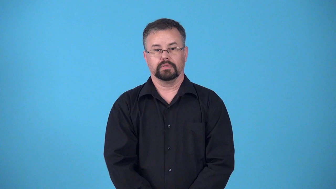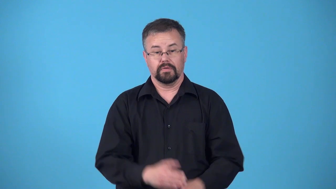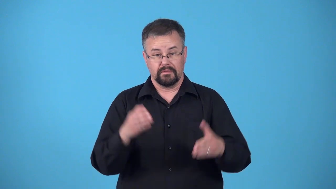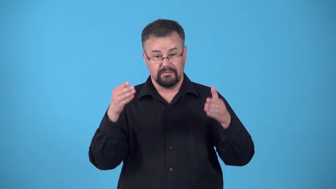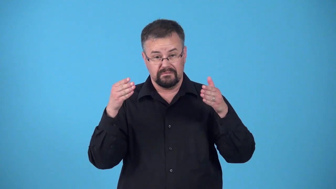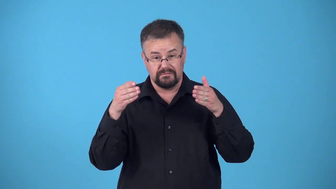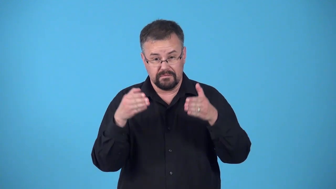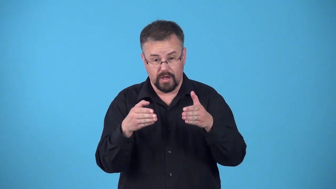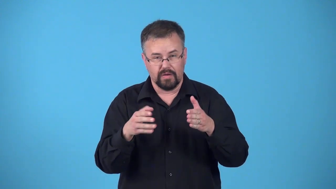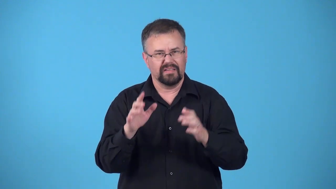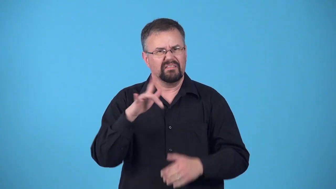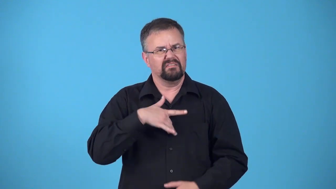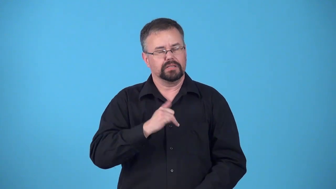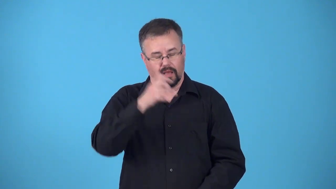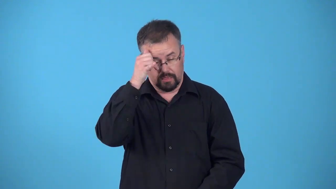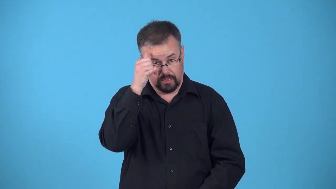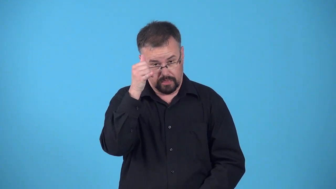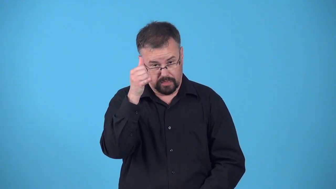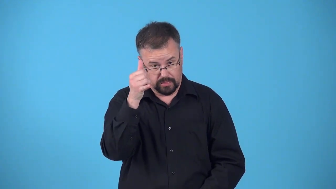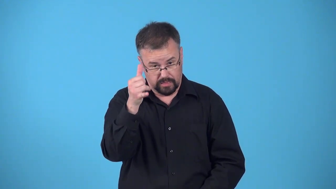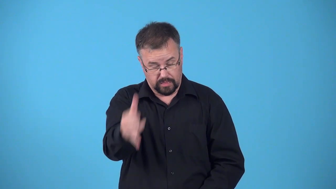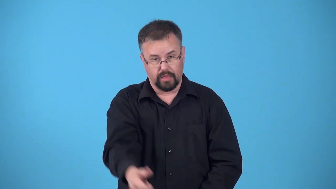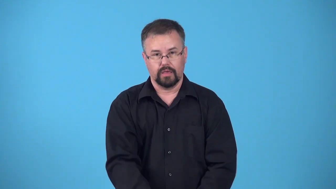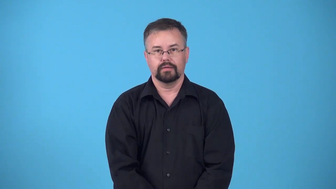a watched pot never boils